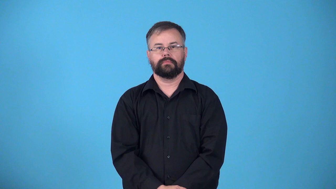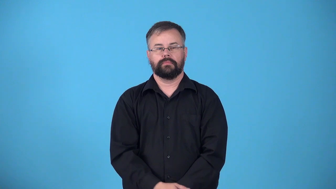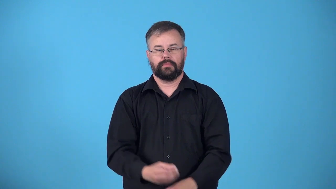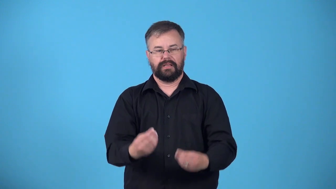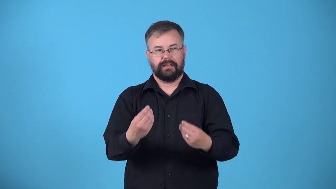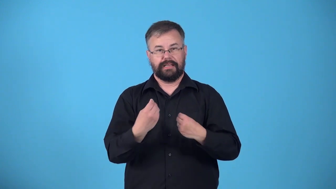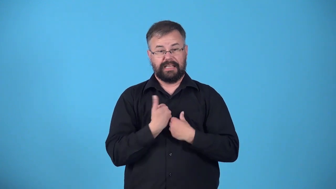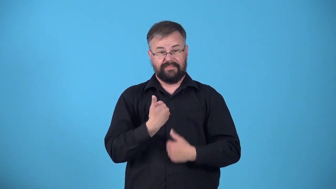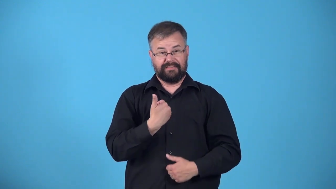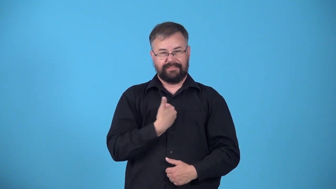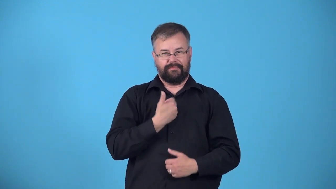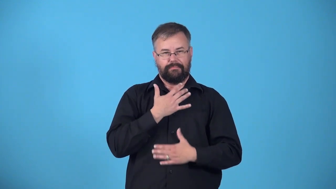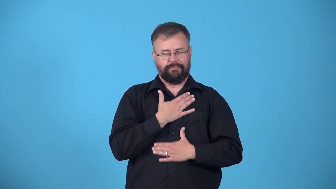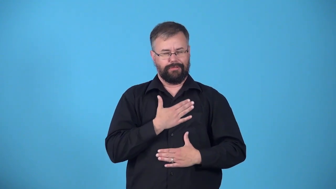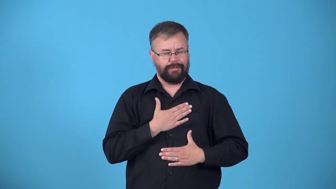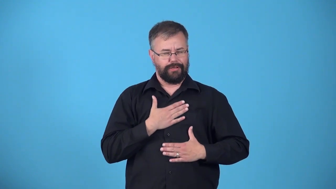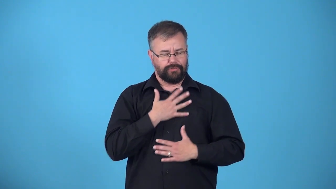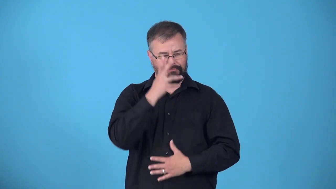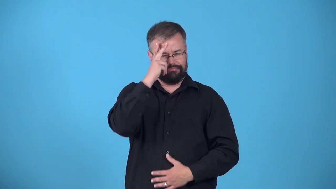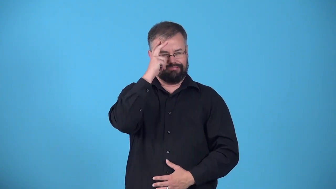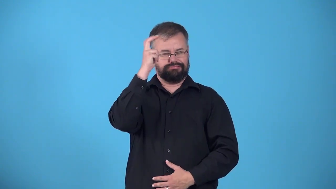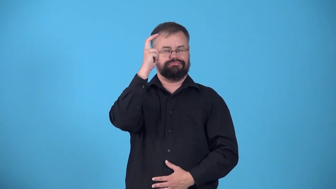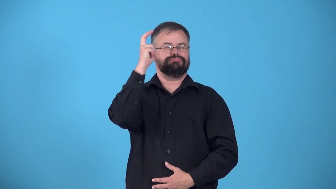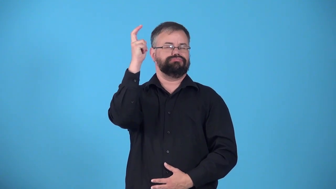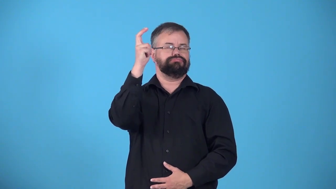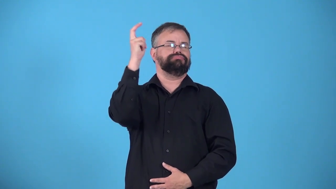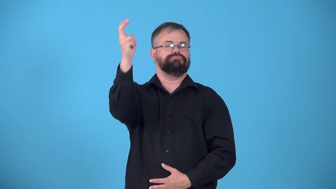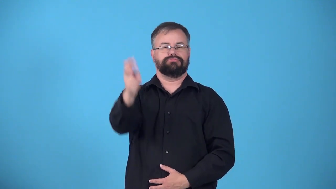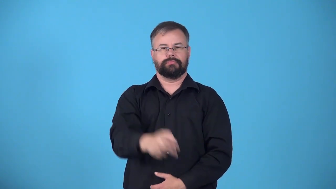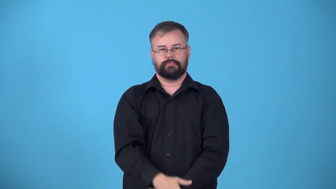head trip